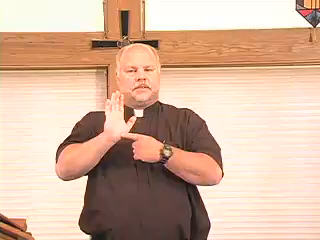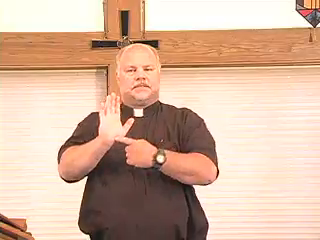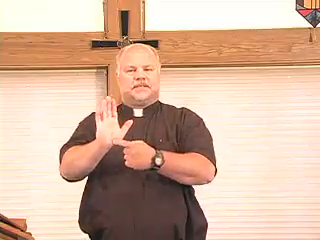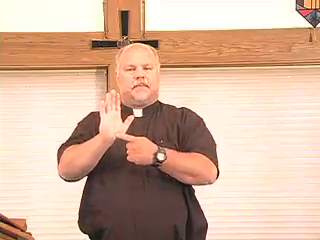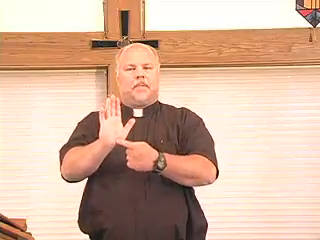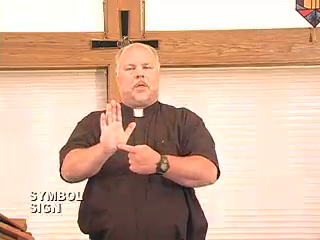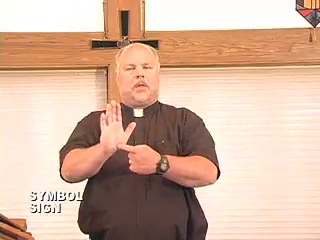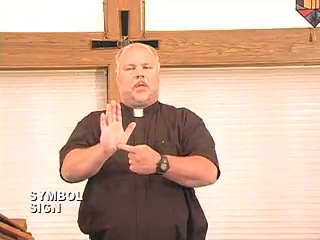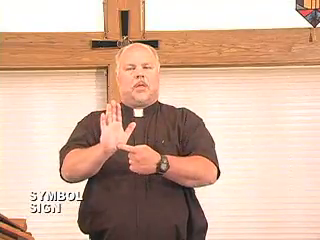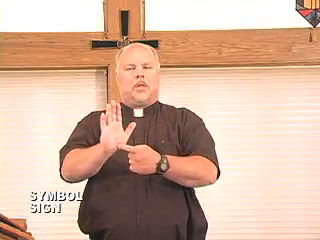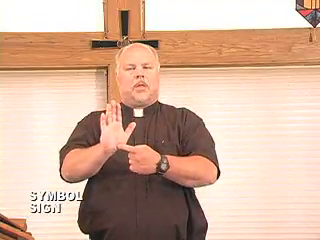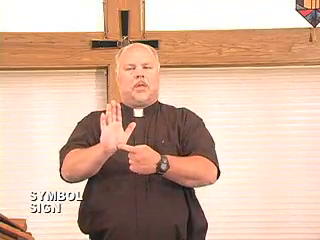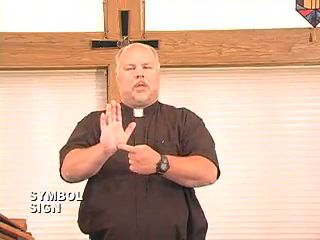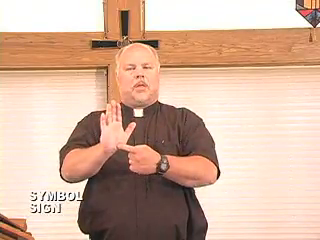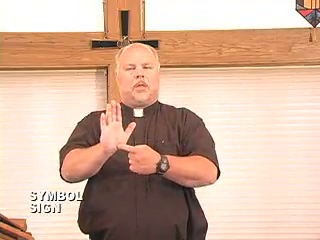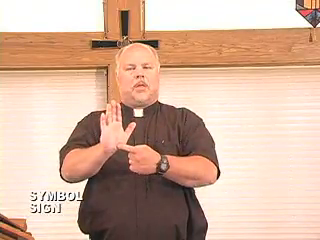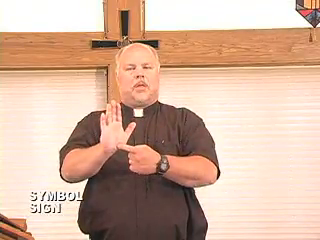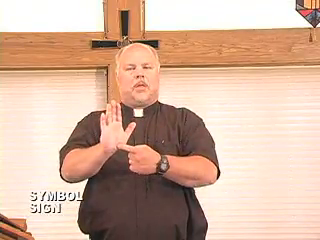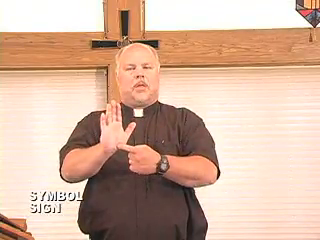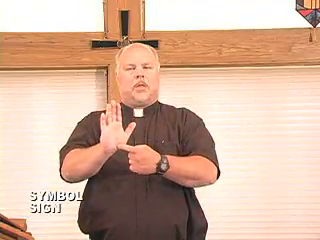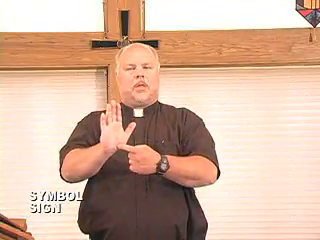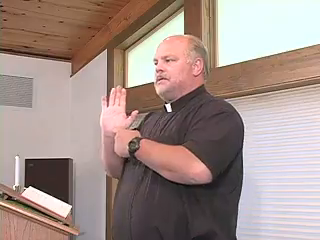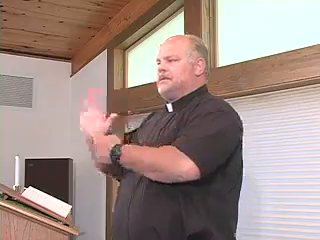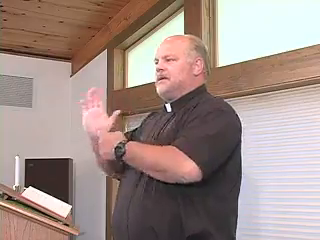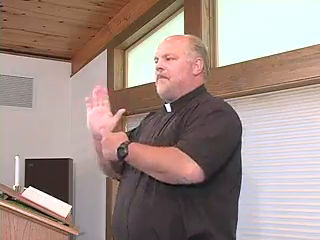SYMBOL